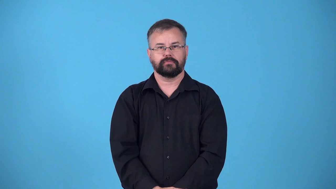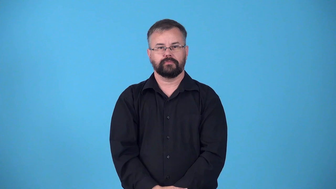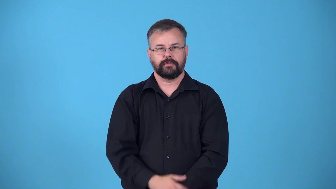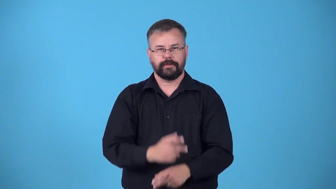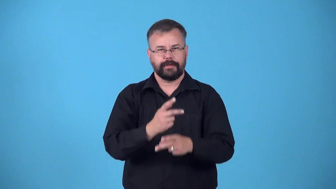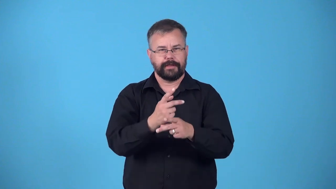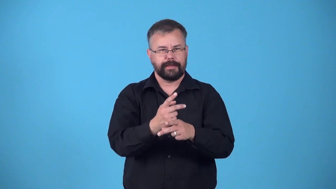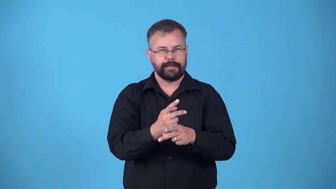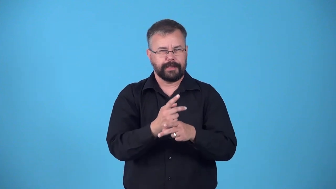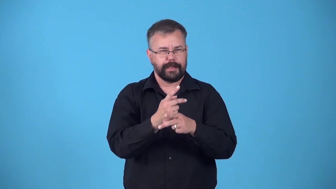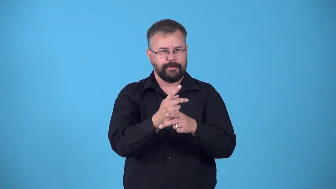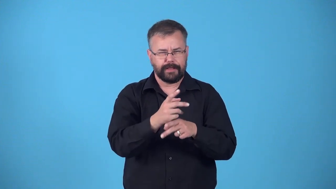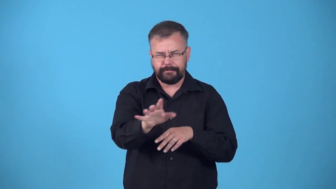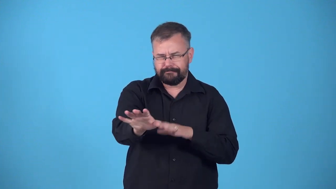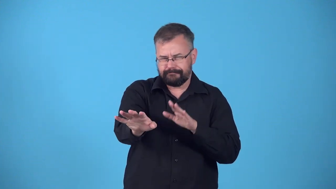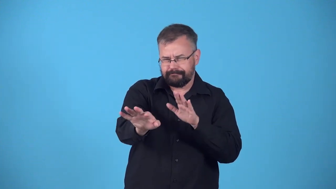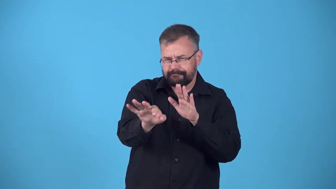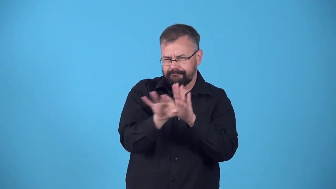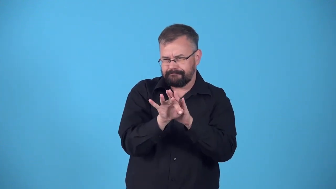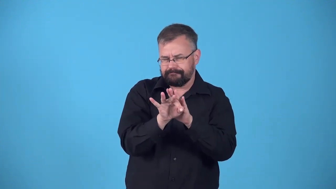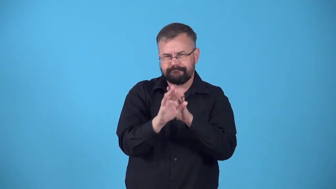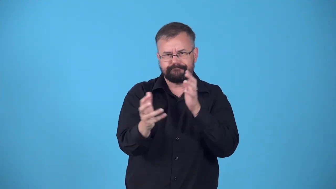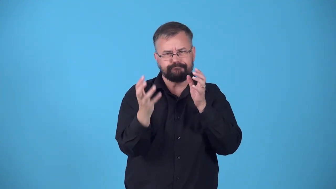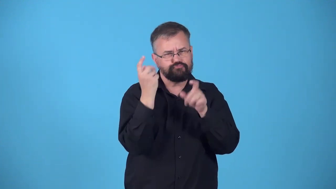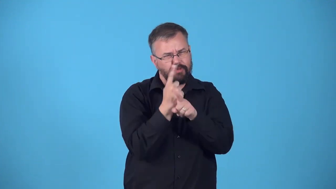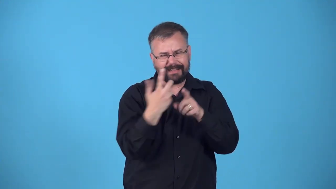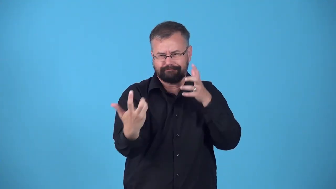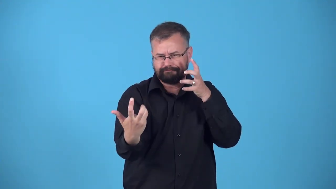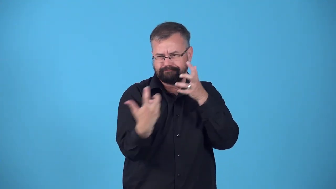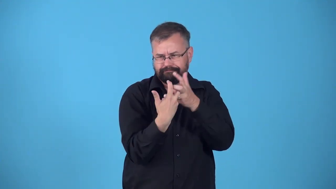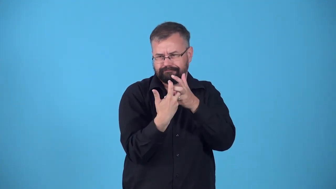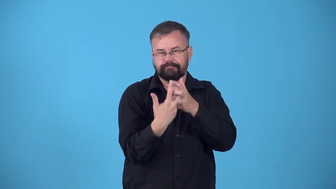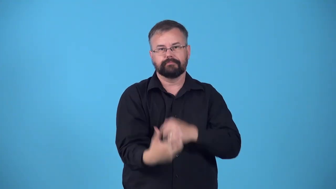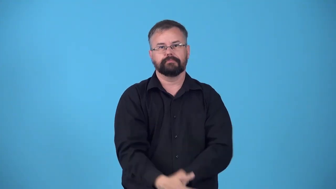felicitous,felicity